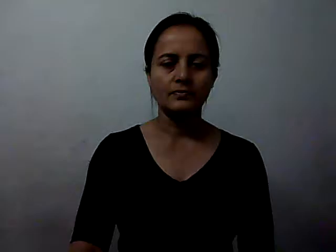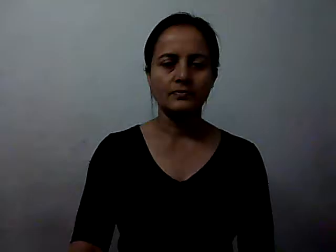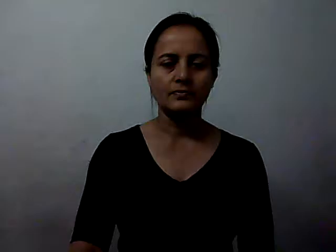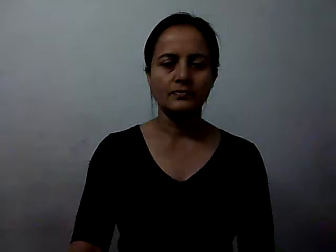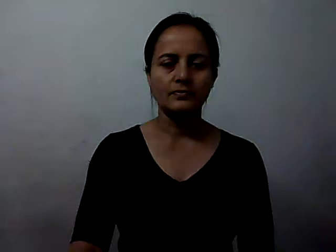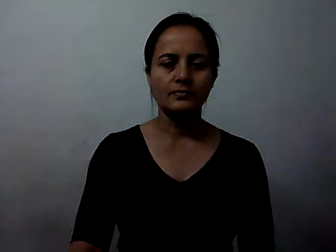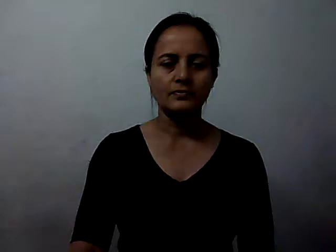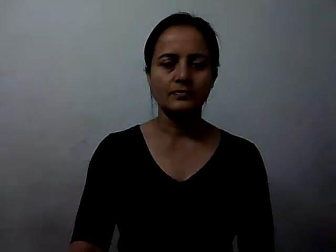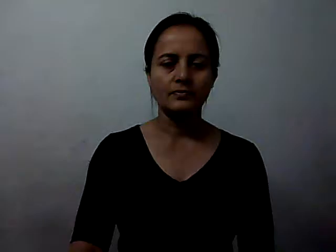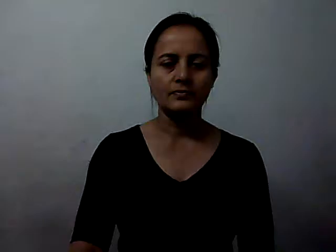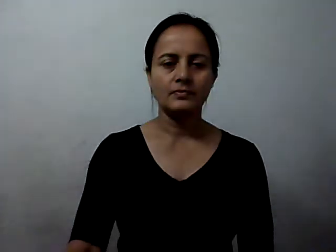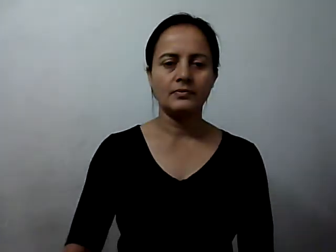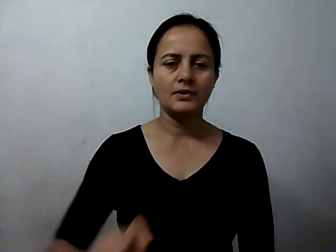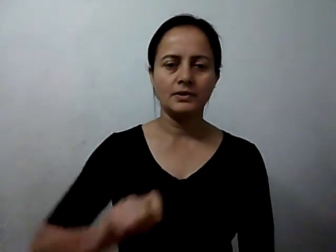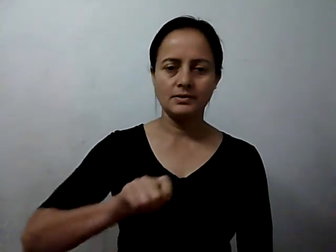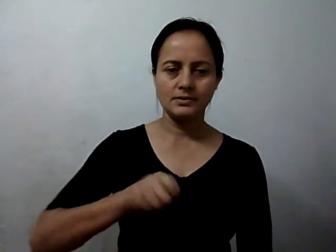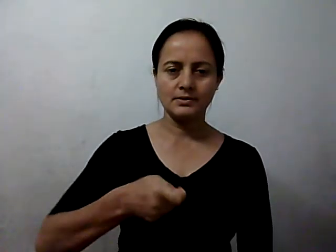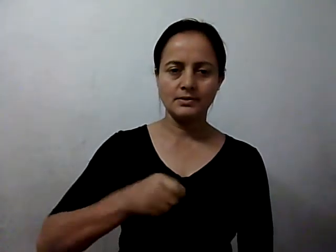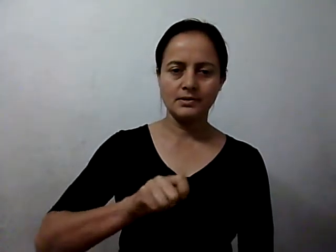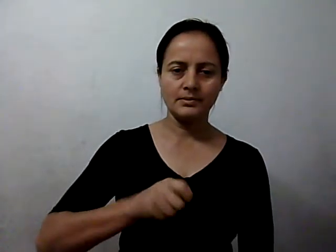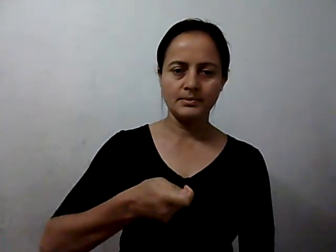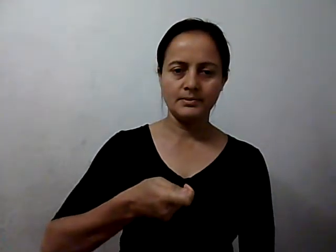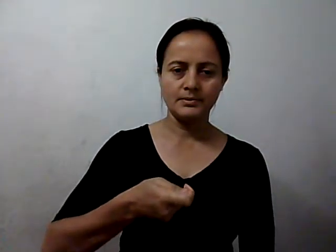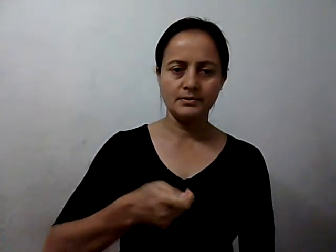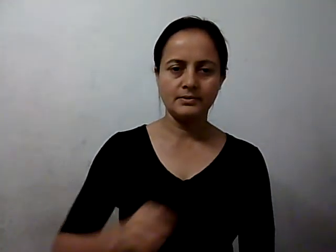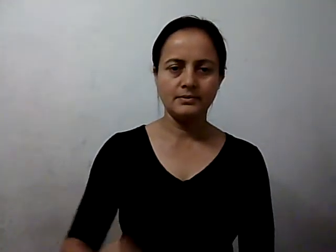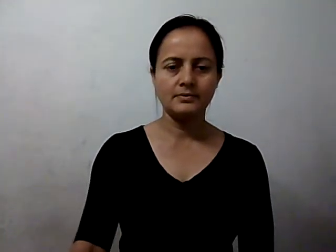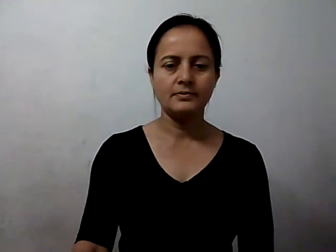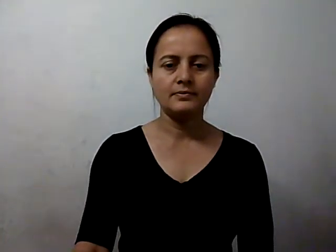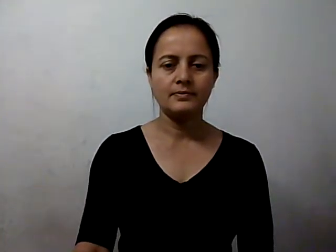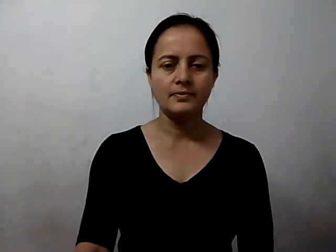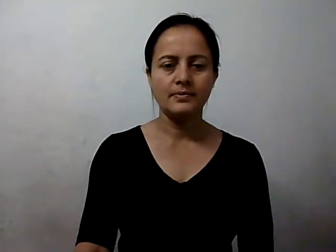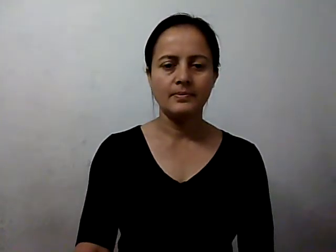key